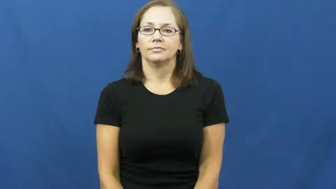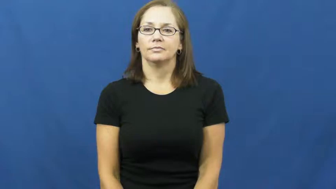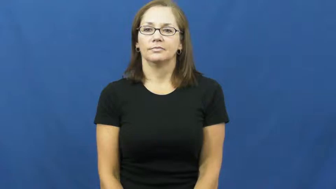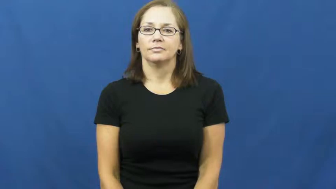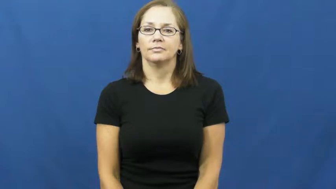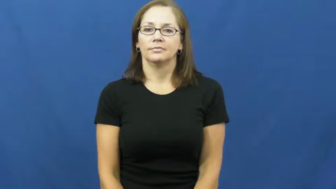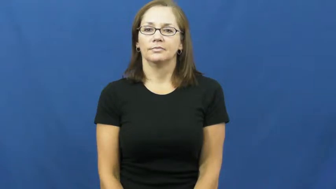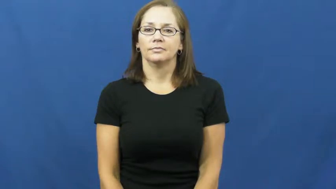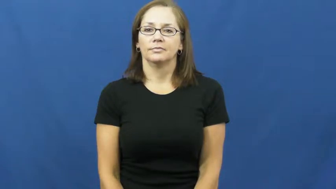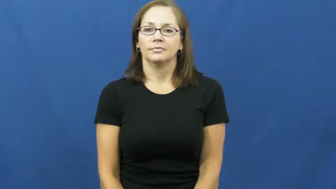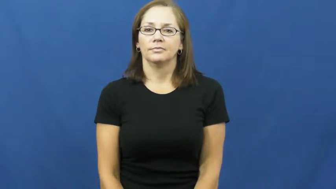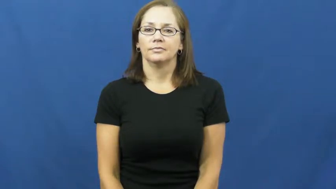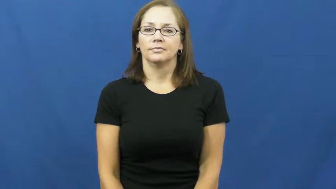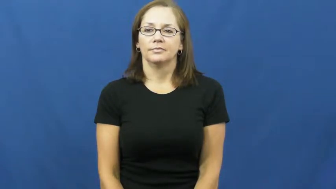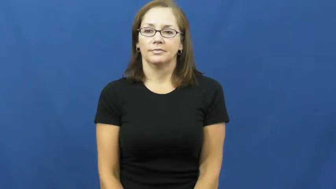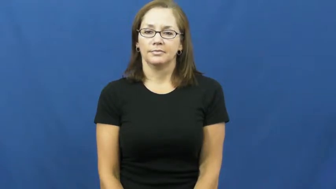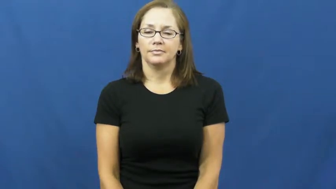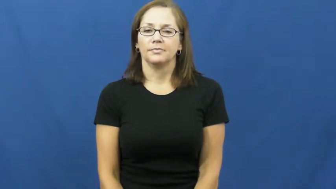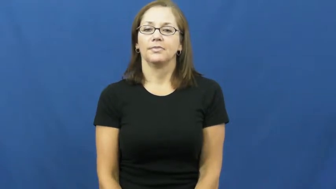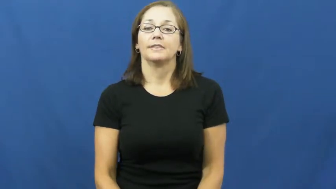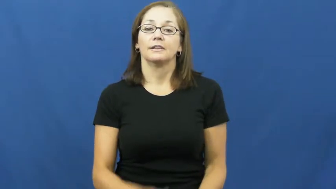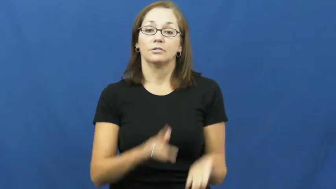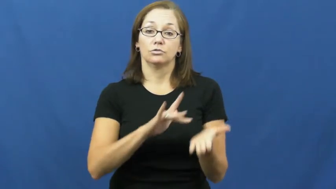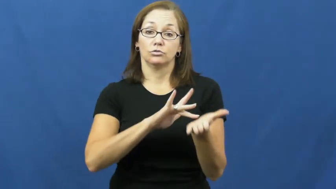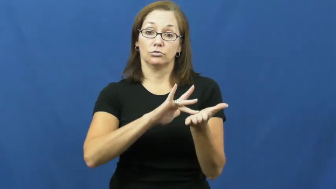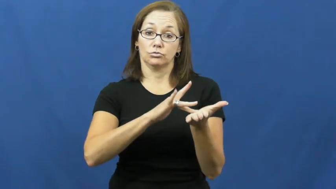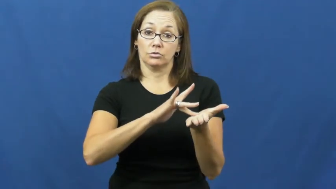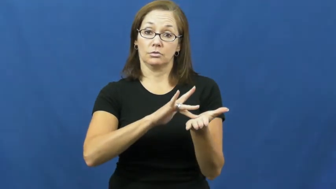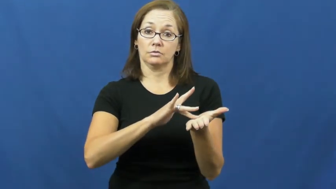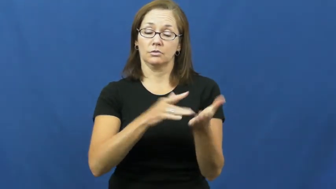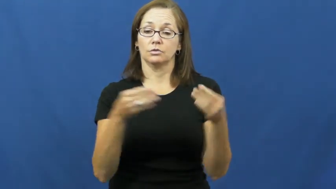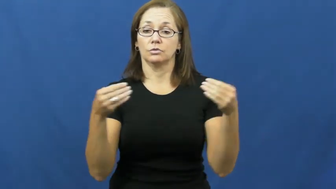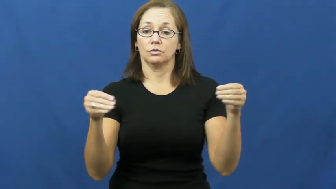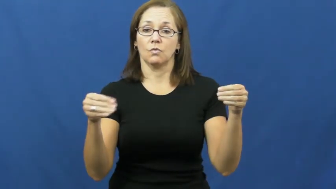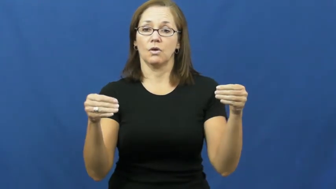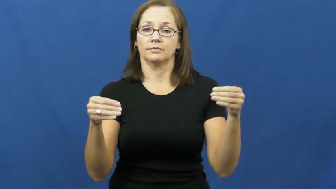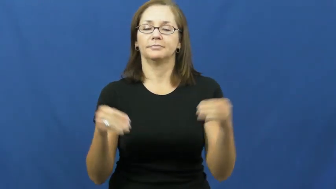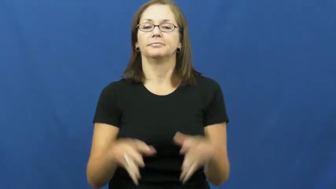drugstore